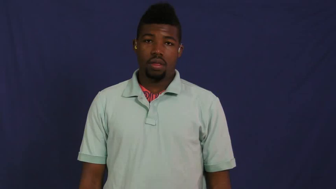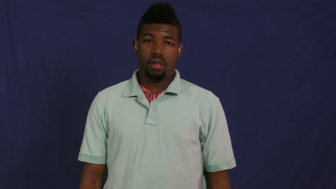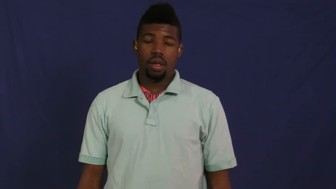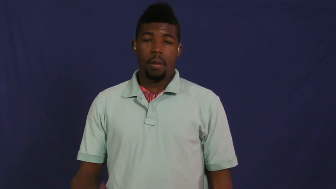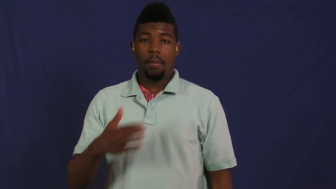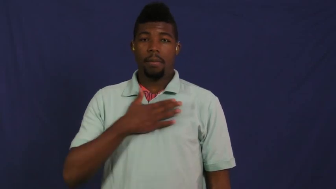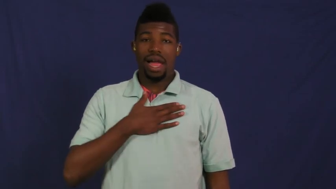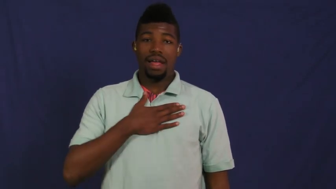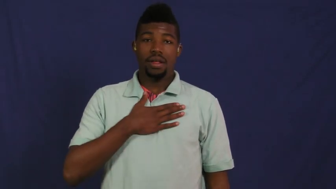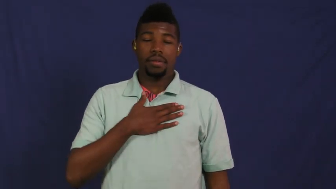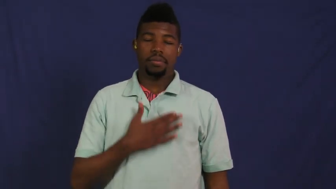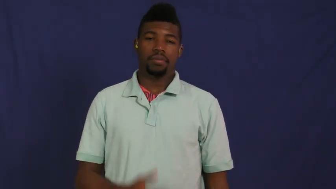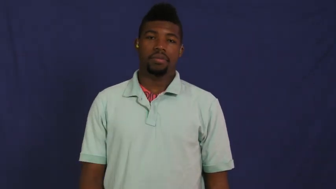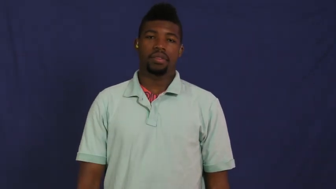mine